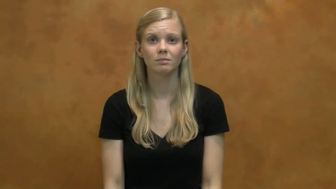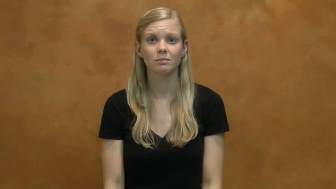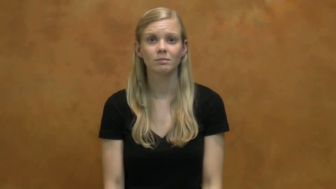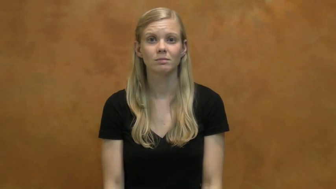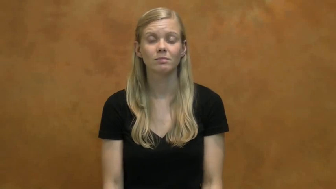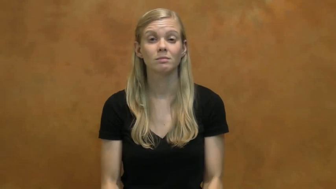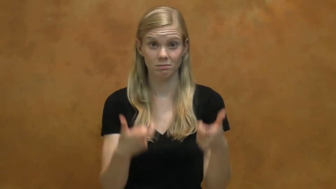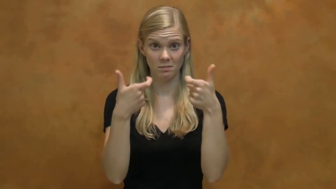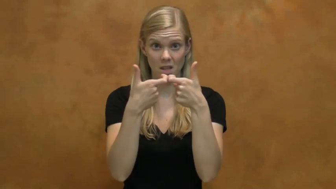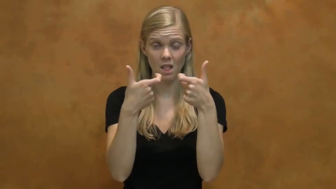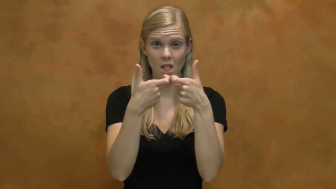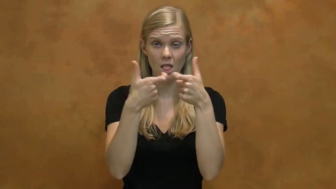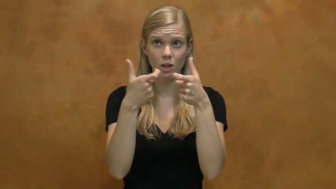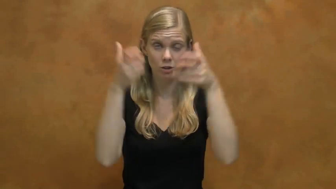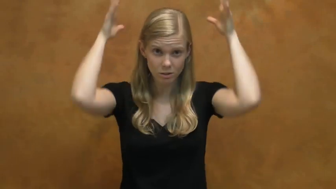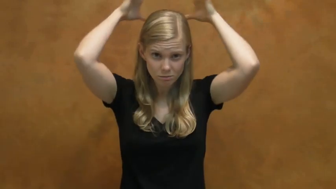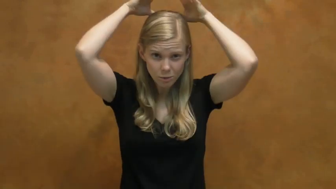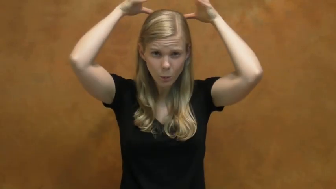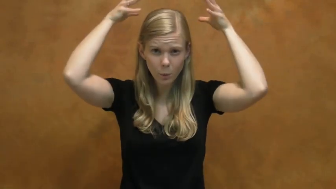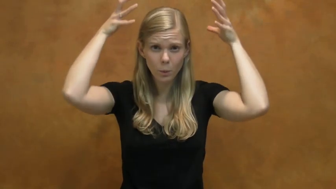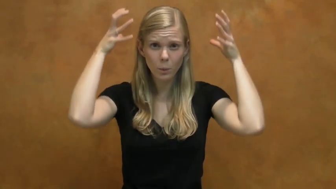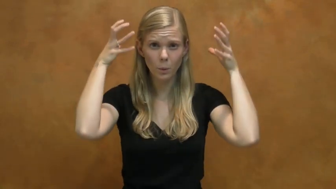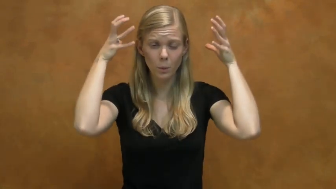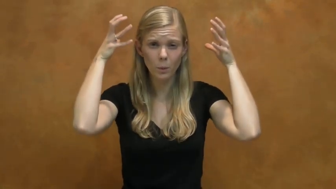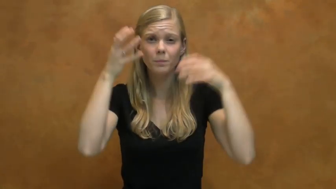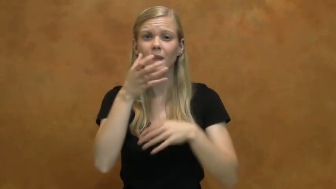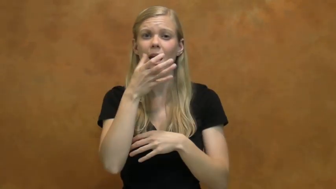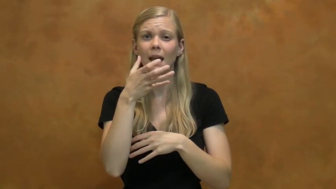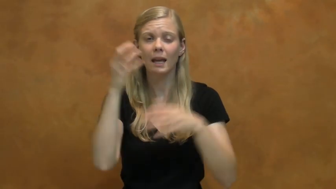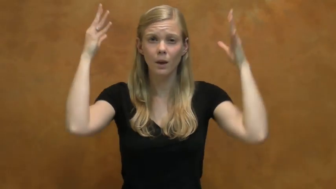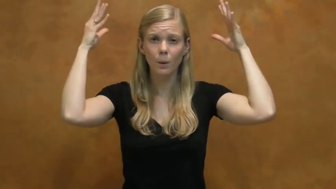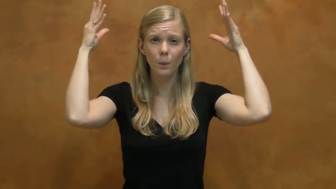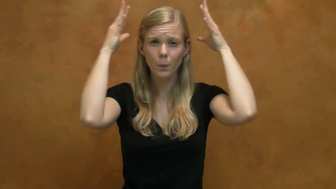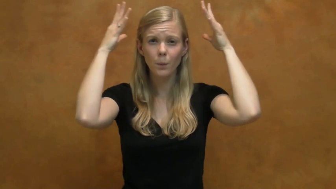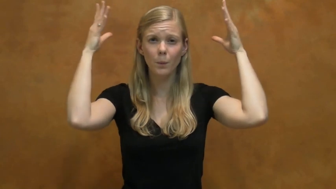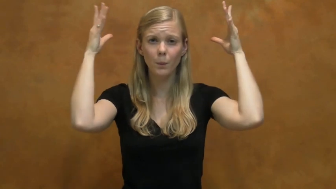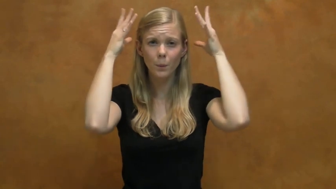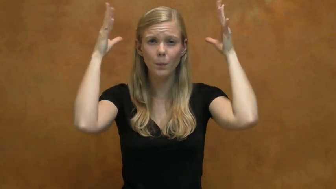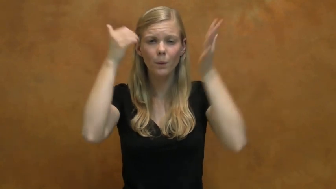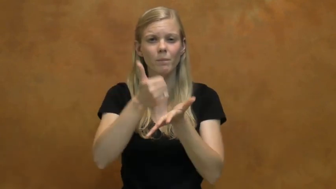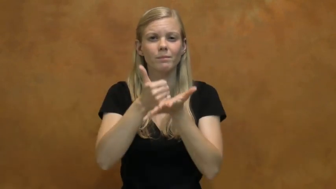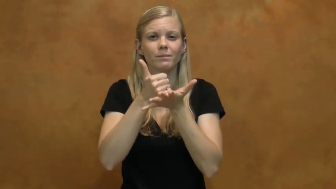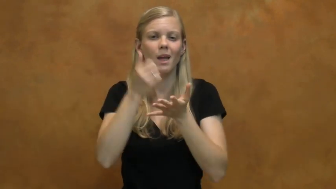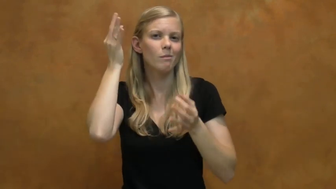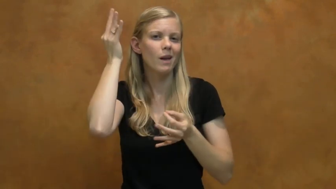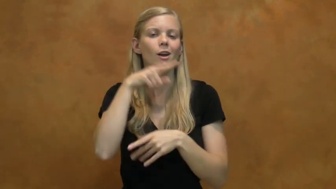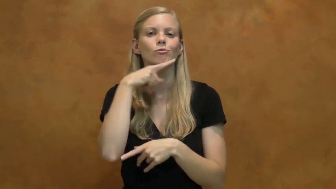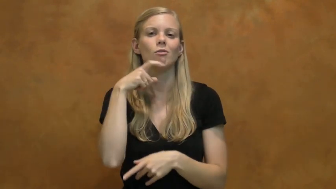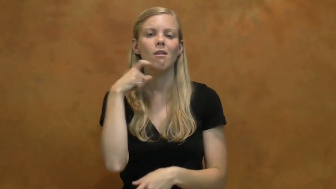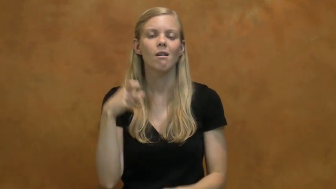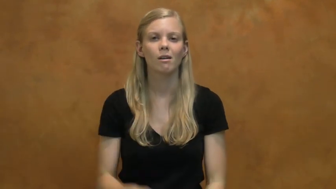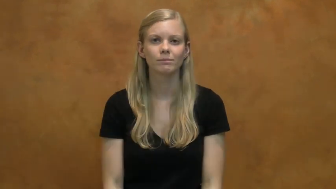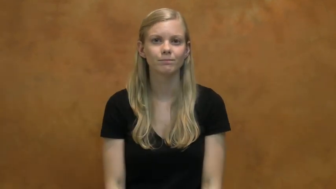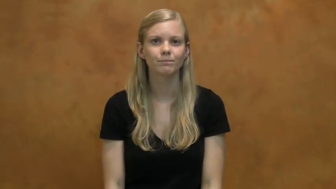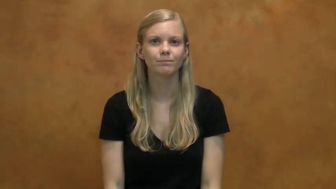hooded hair dryer